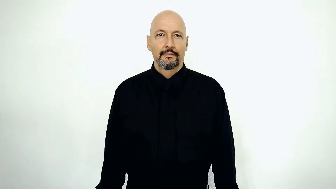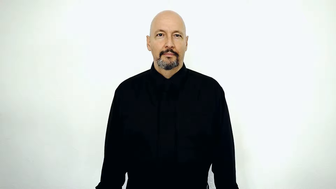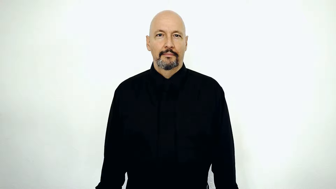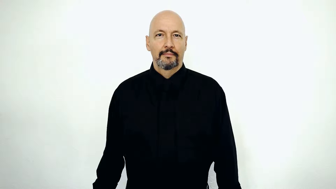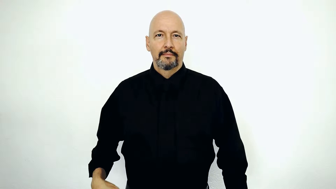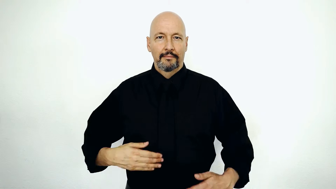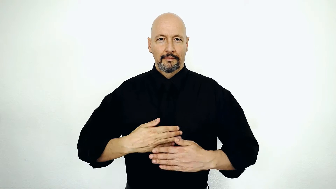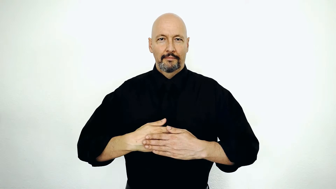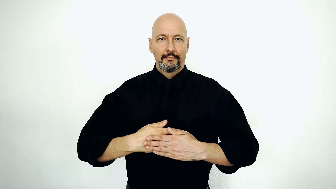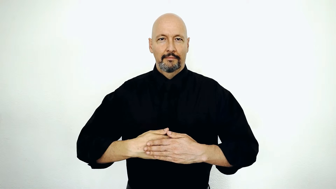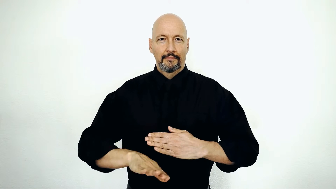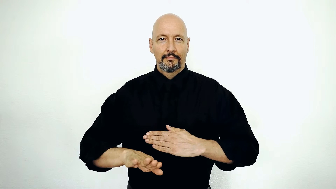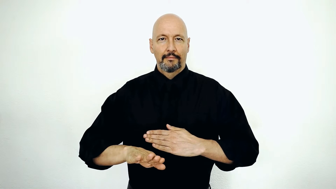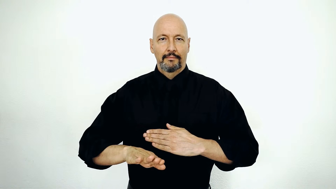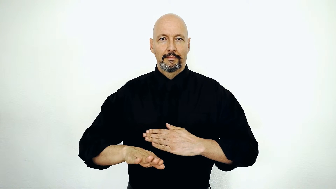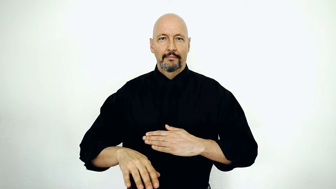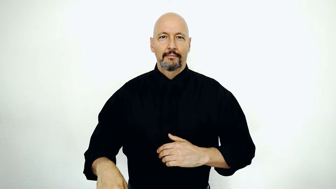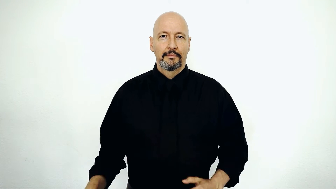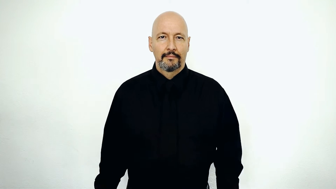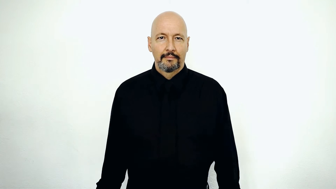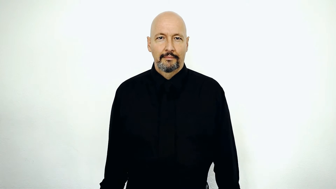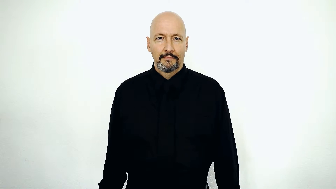BORN